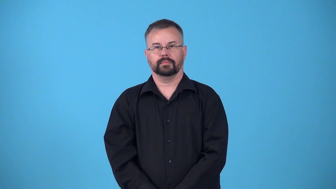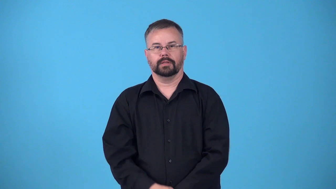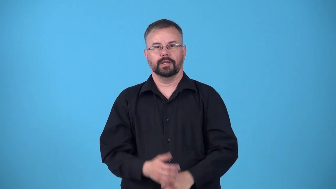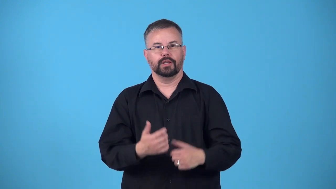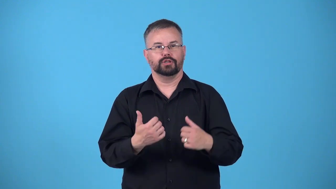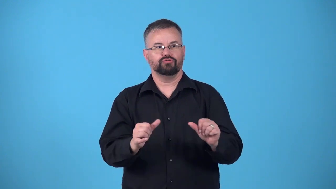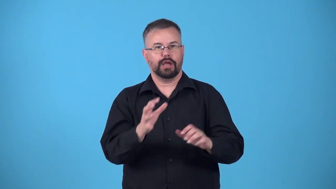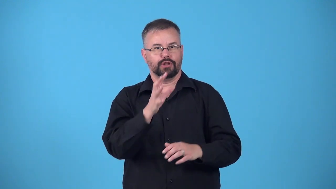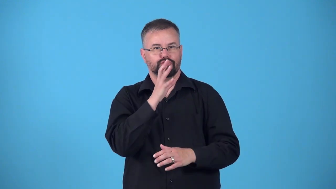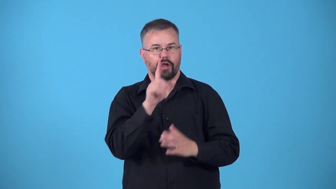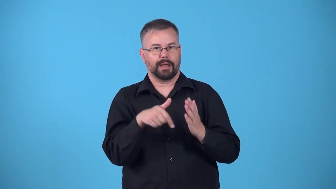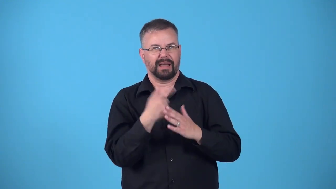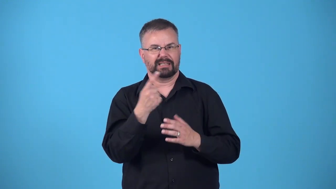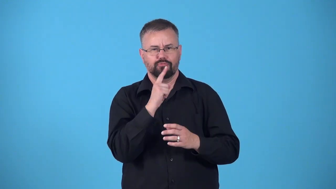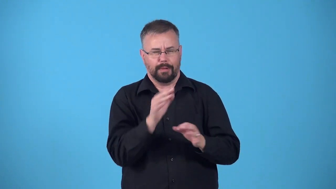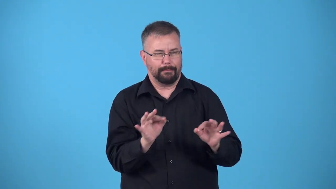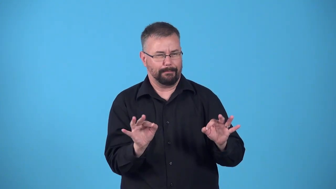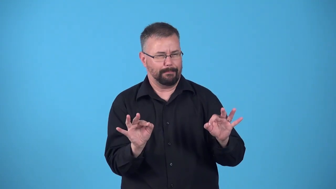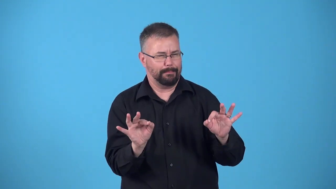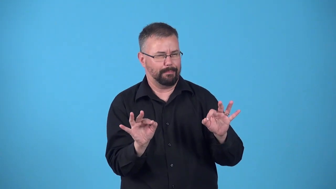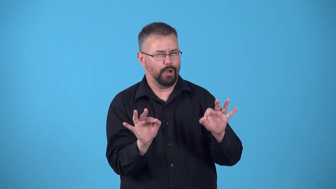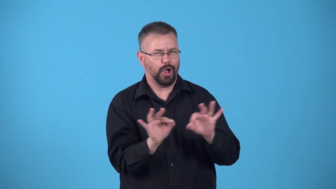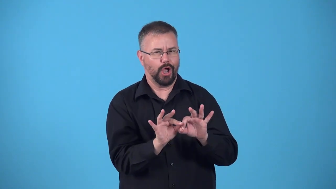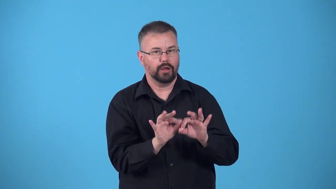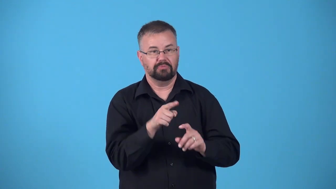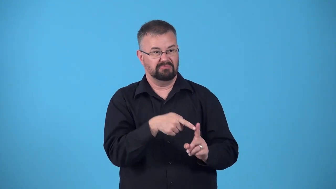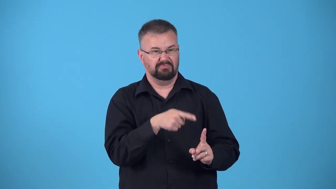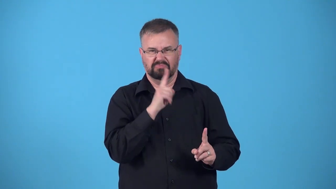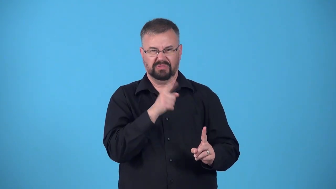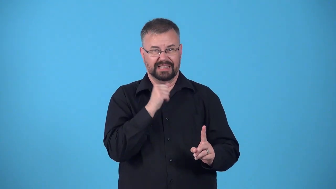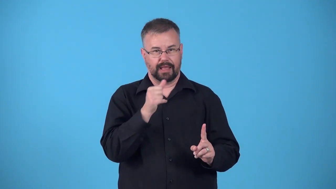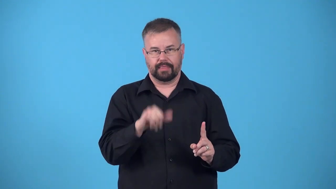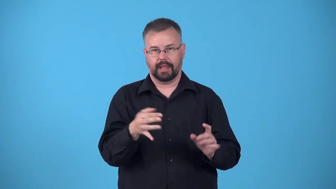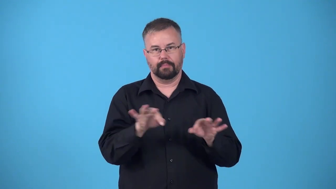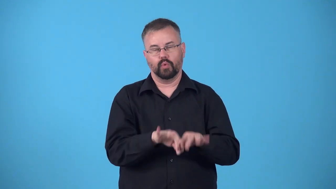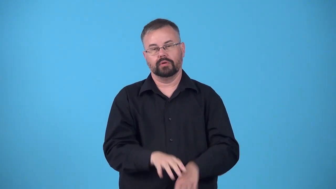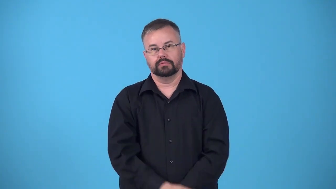talk up